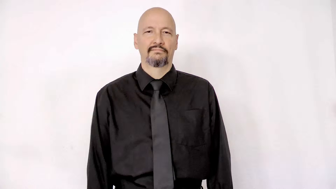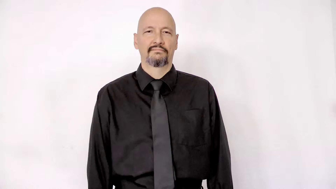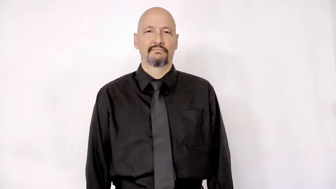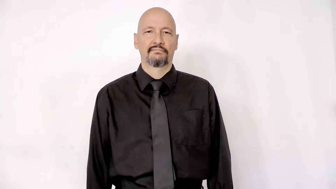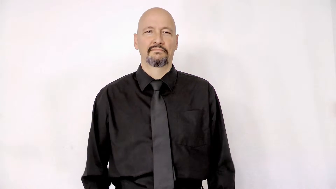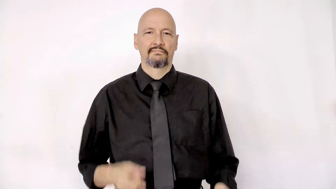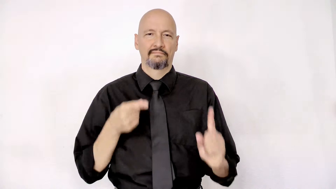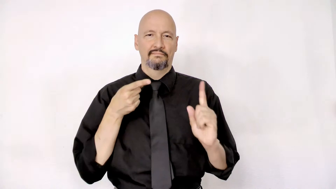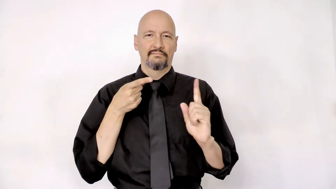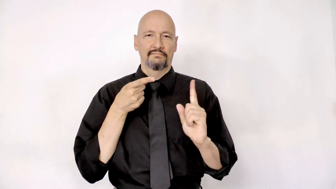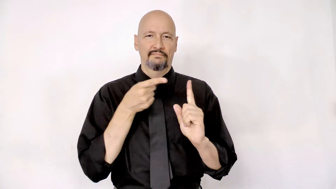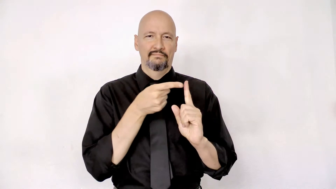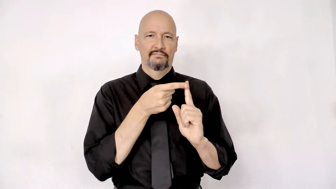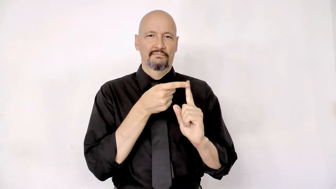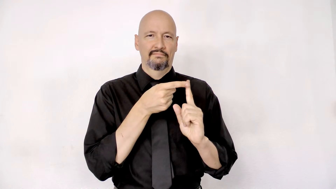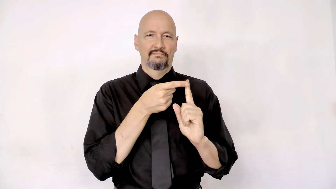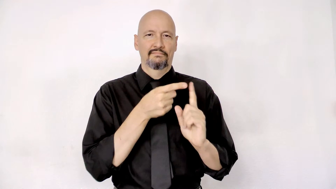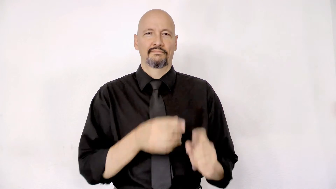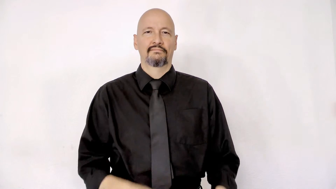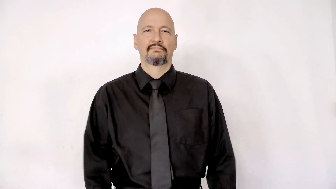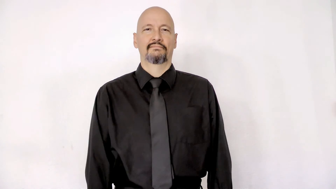to